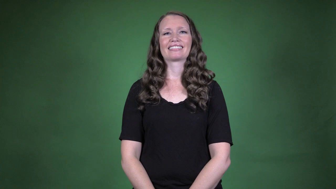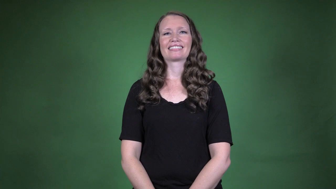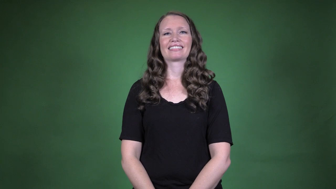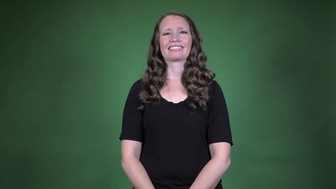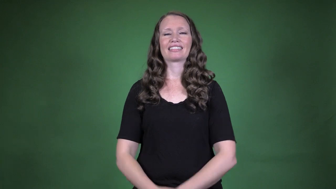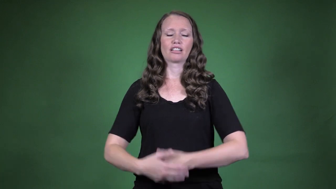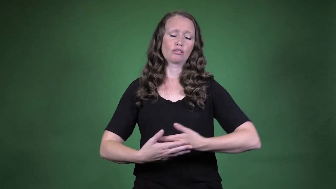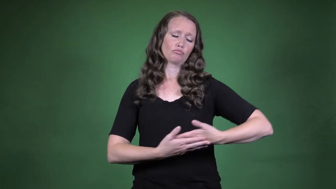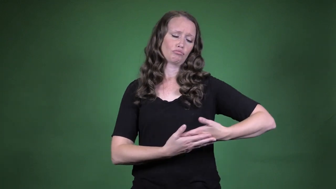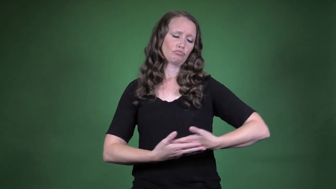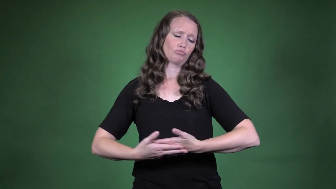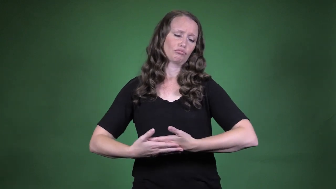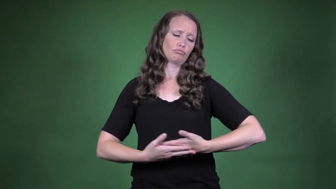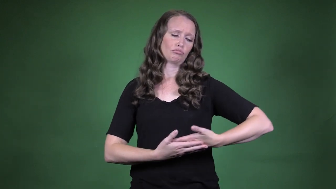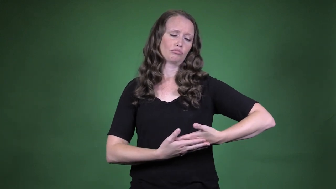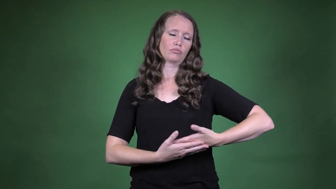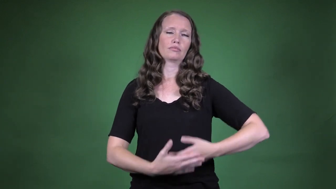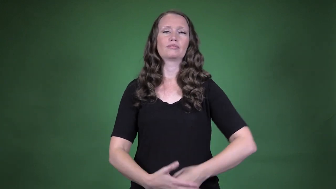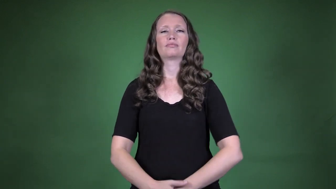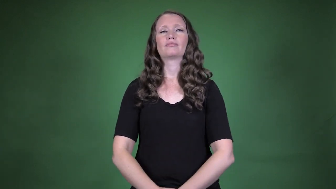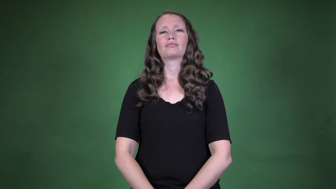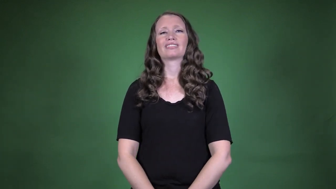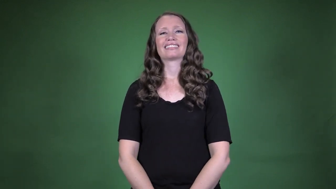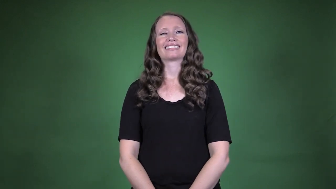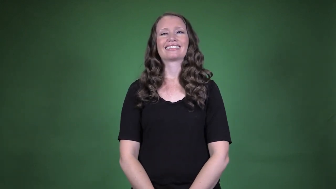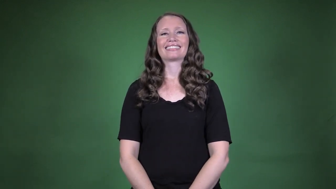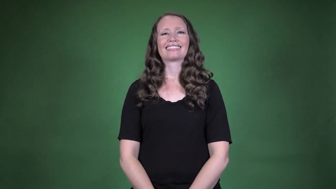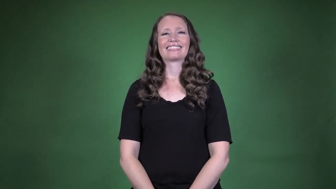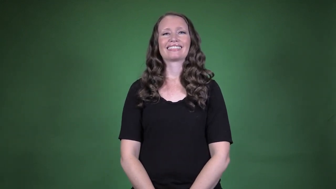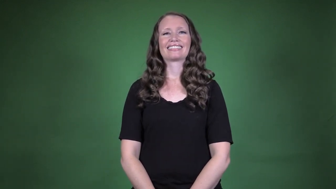baby